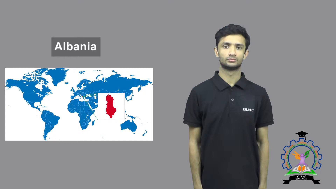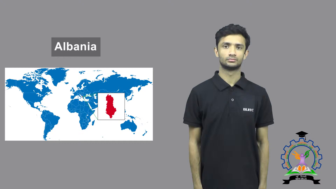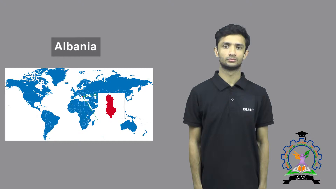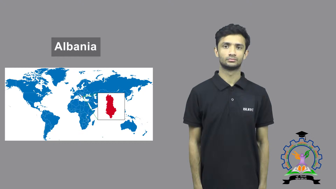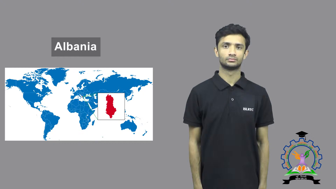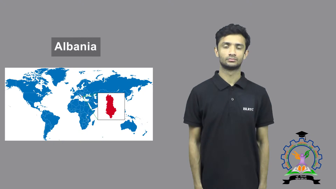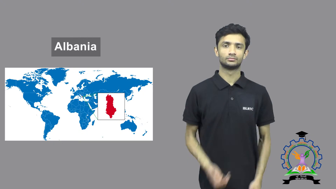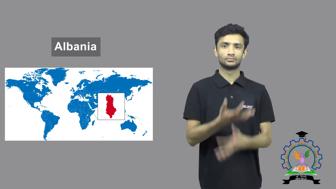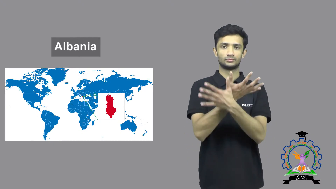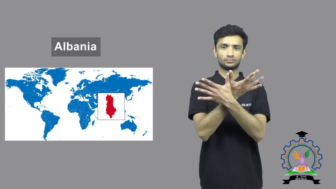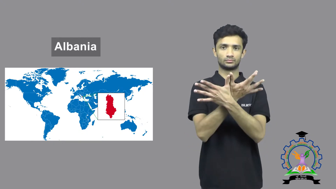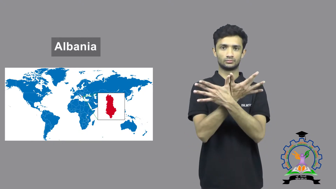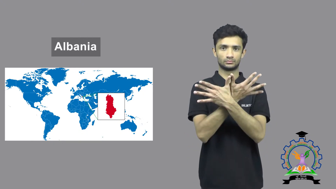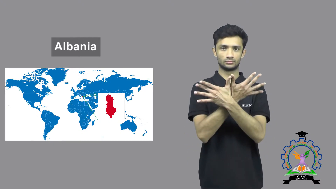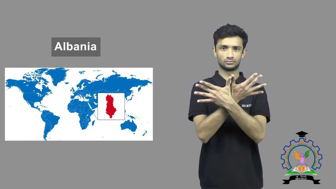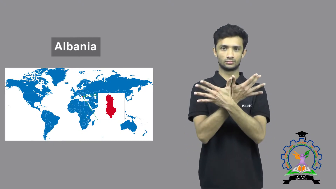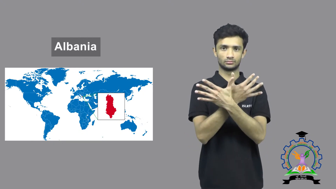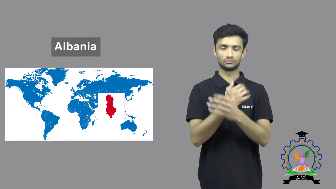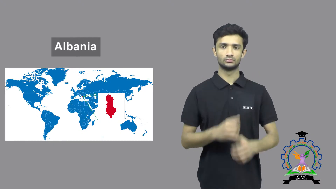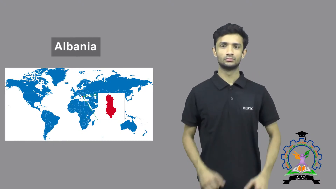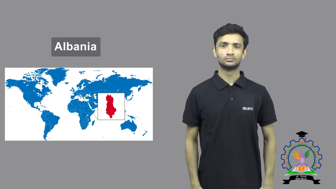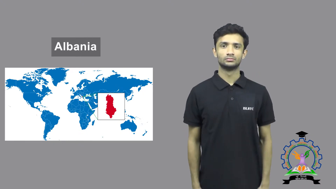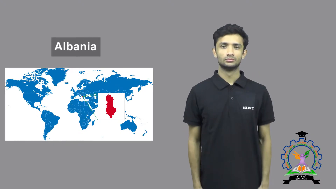Albania